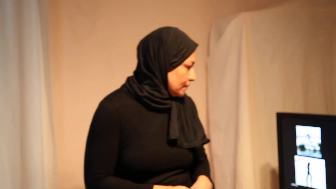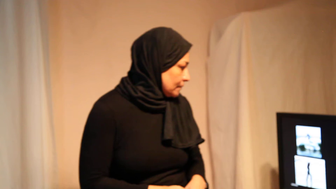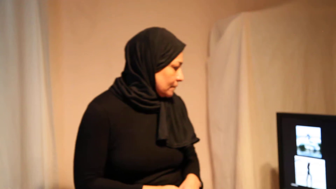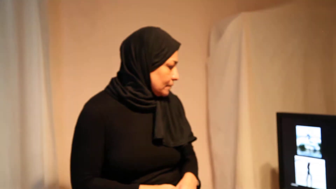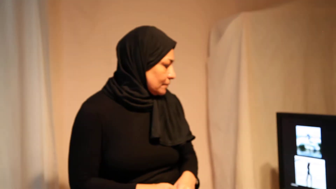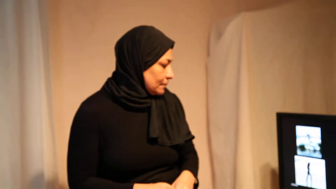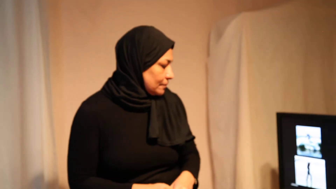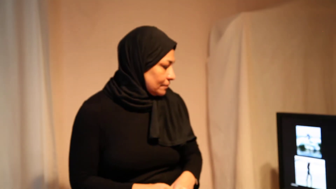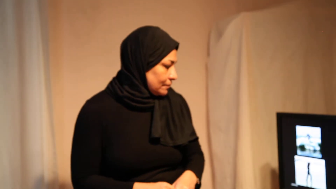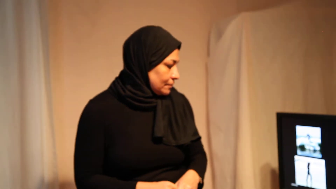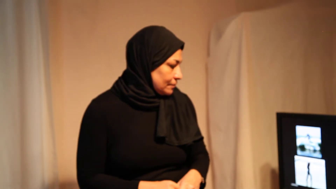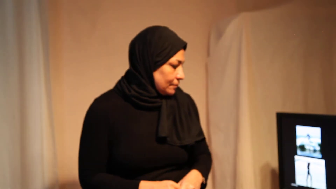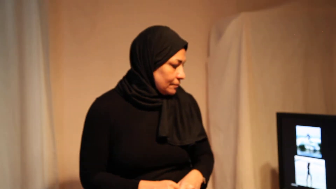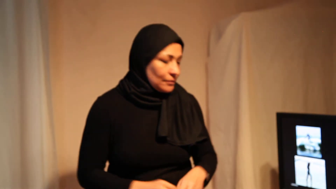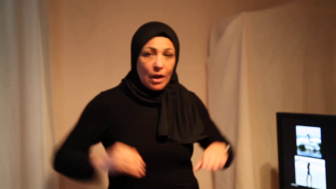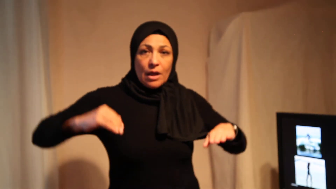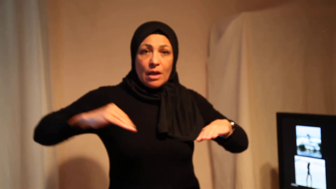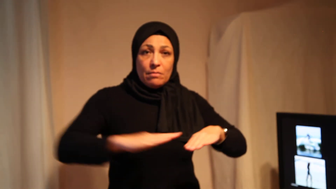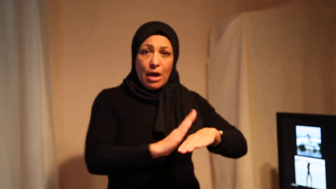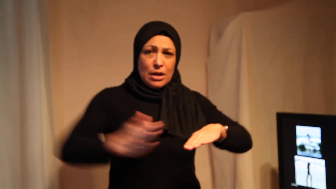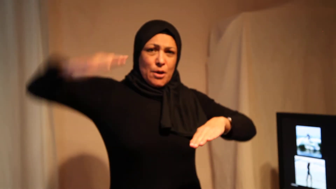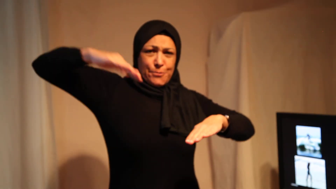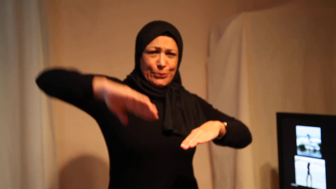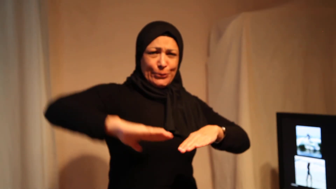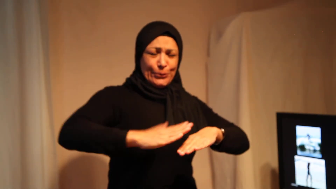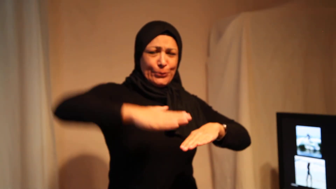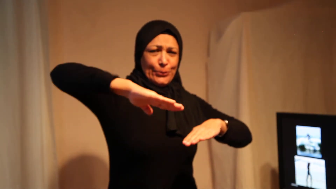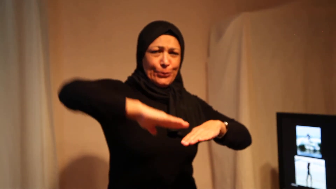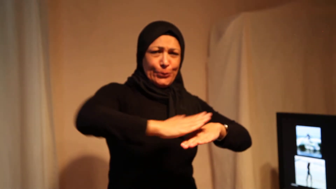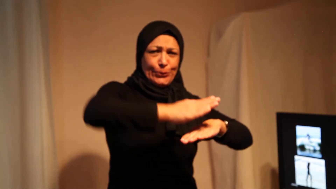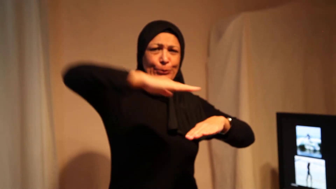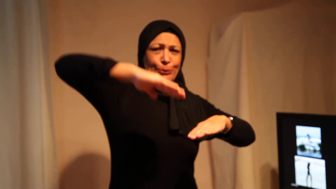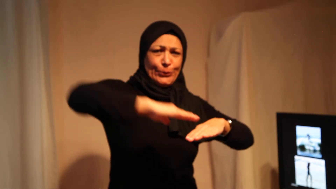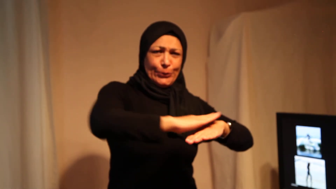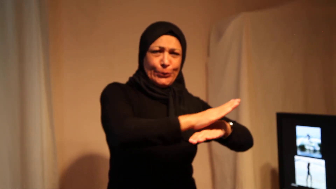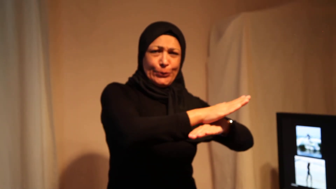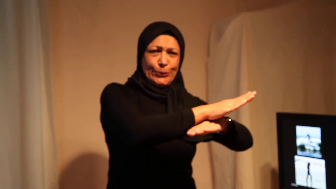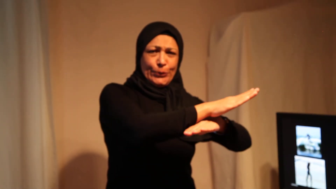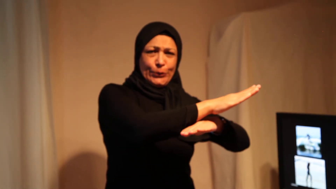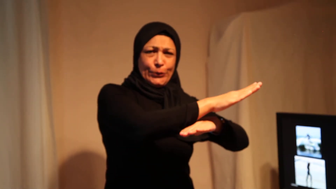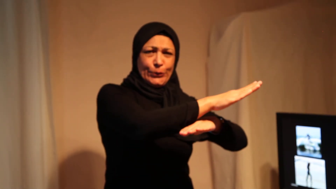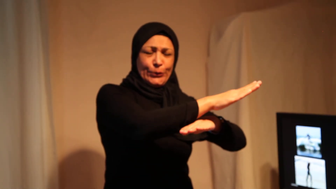surfing